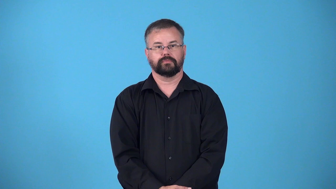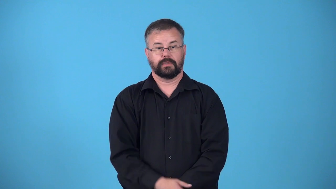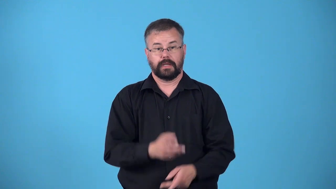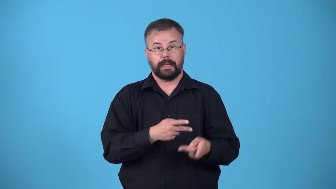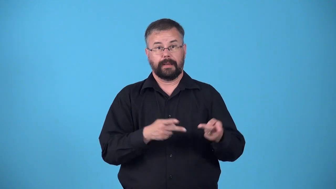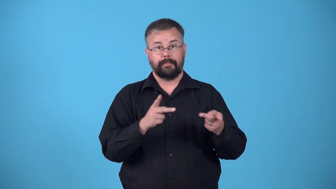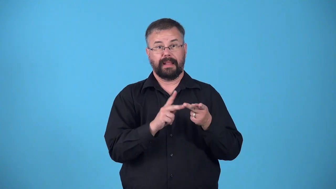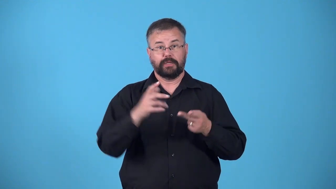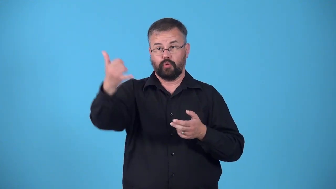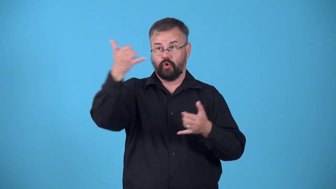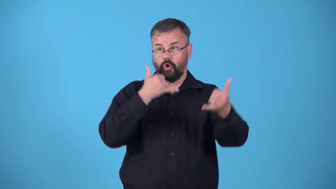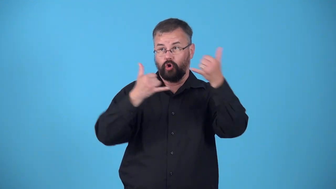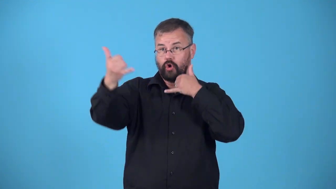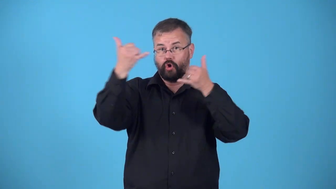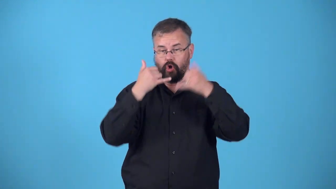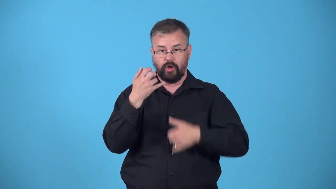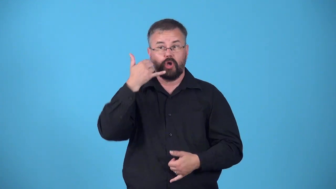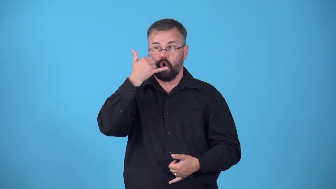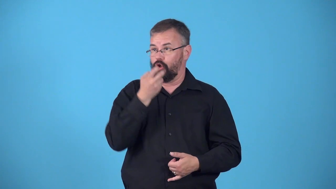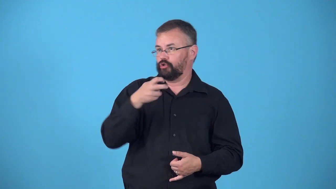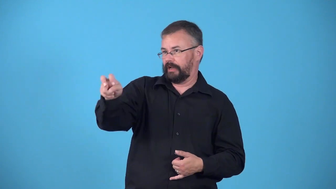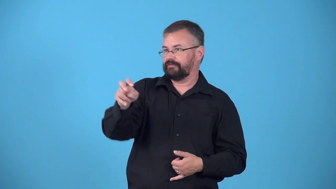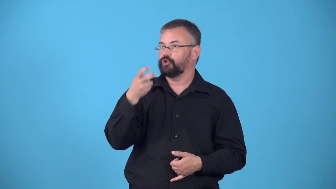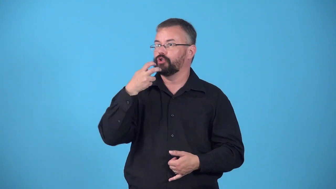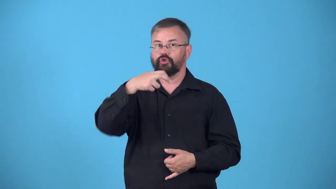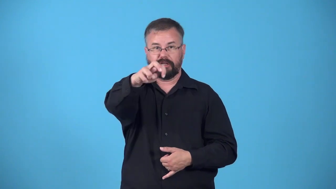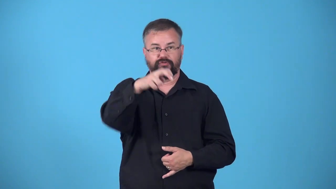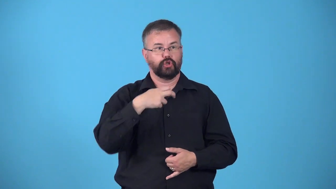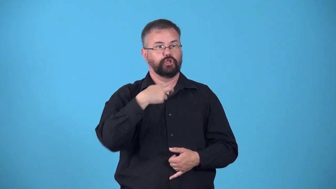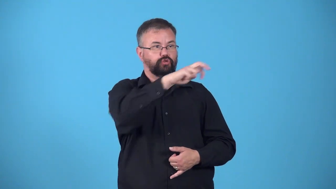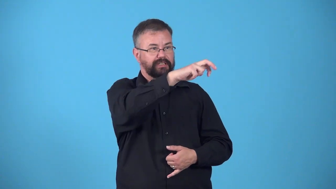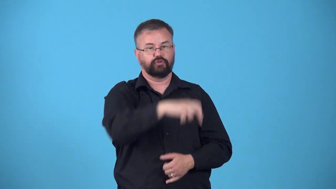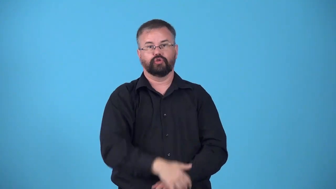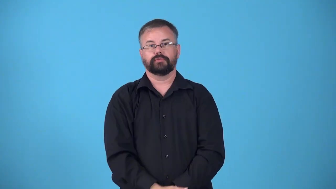exchange